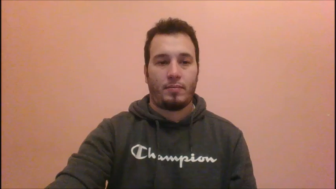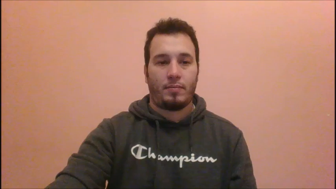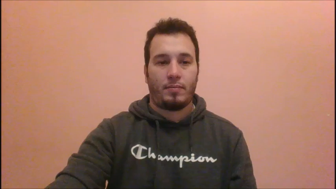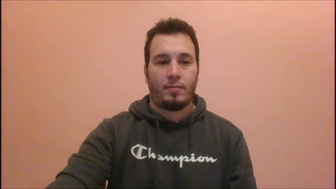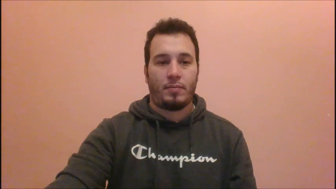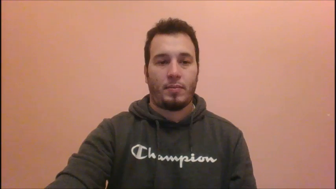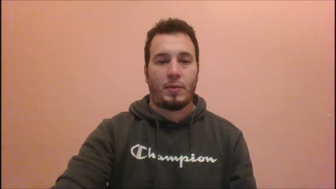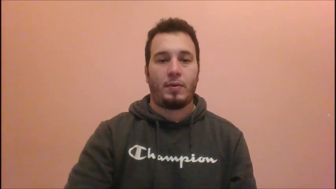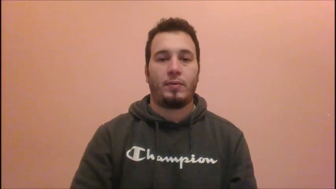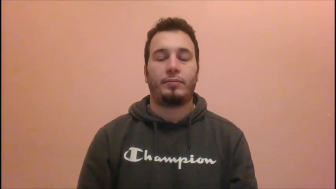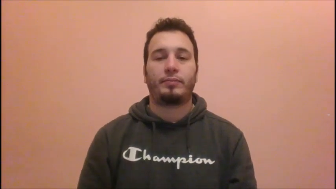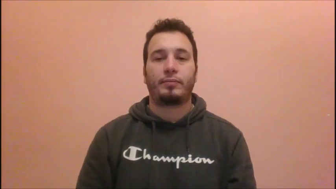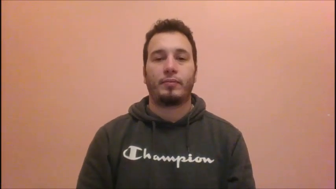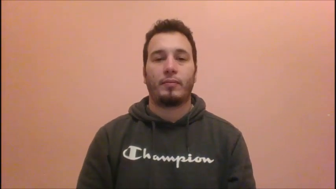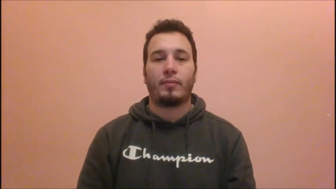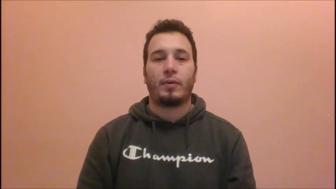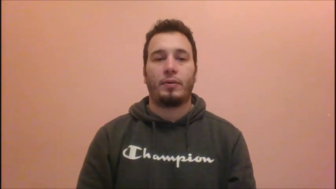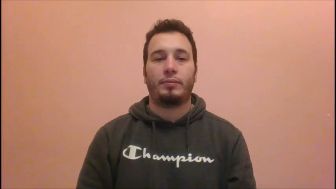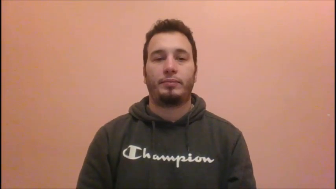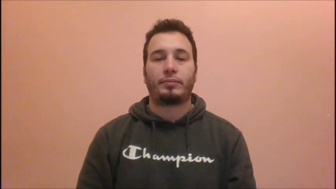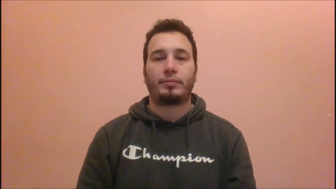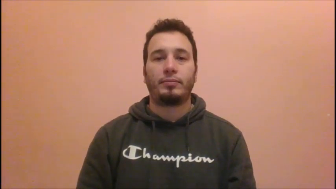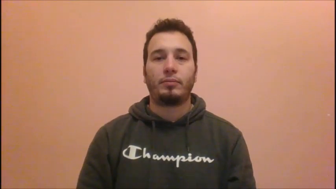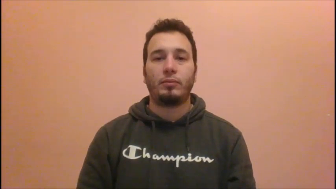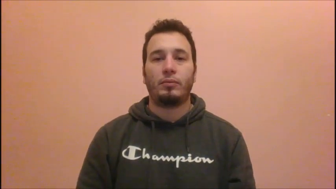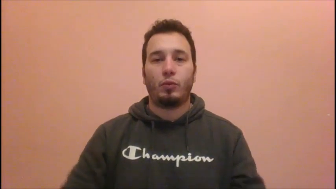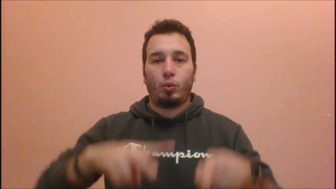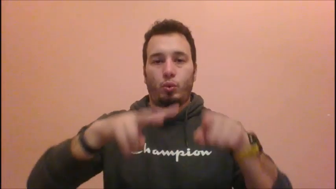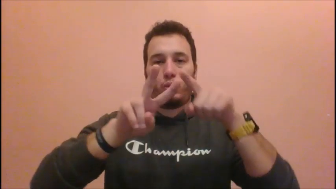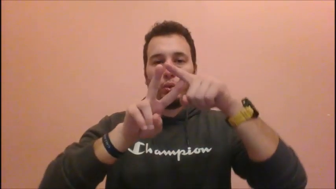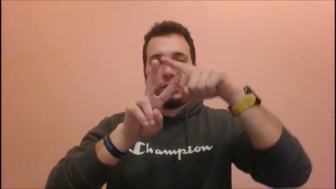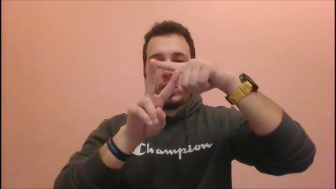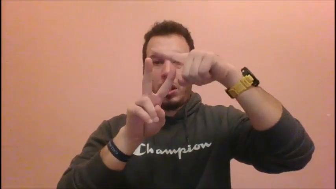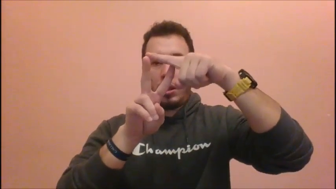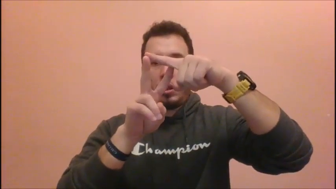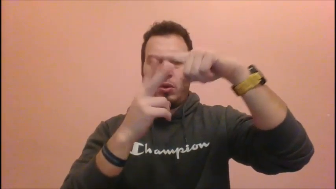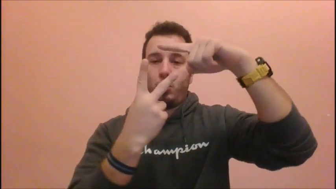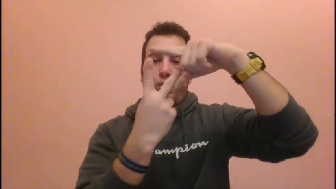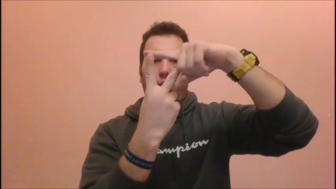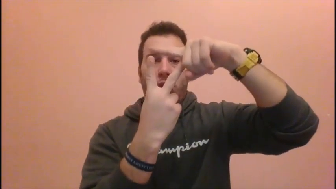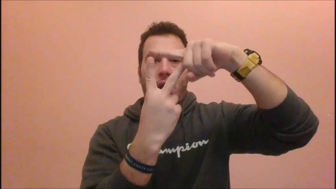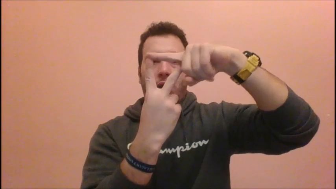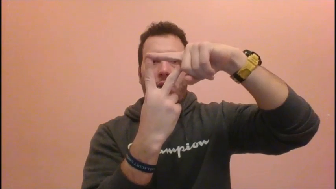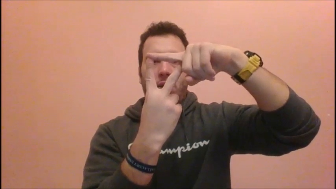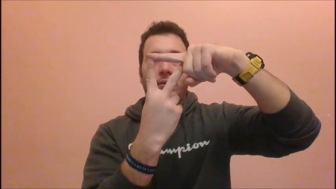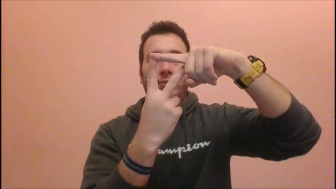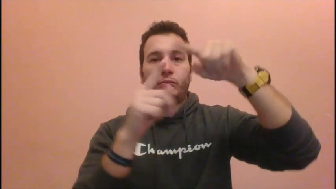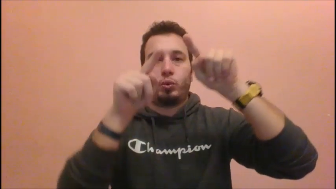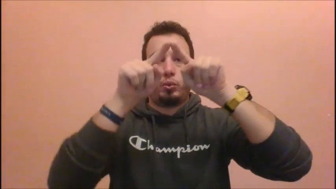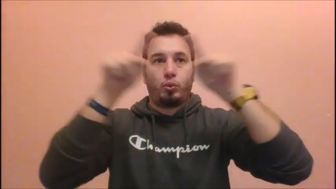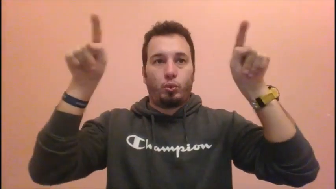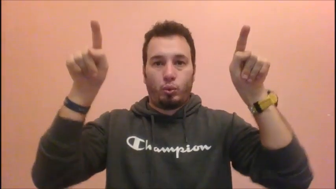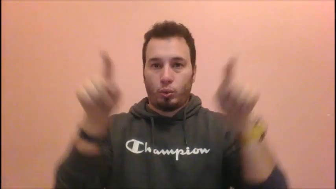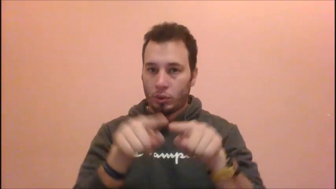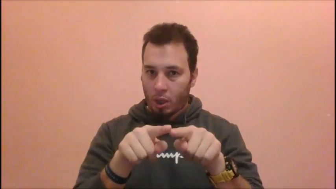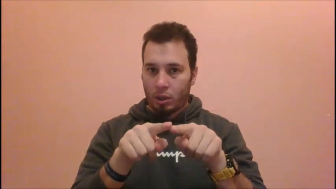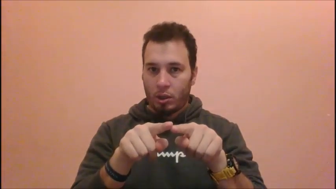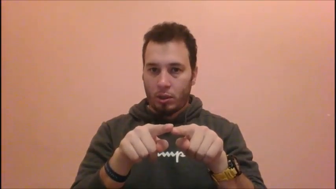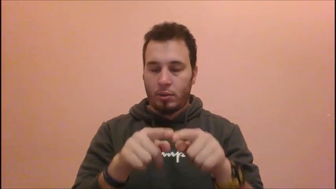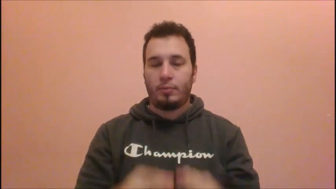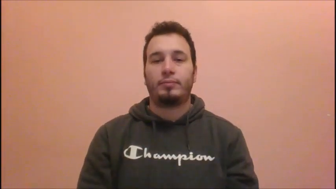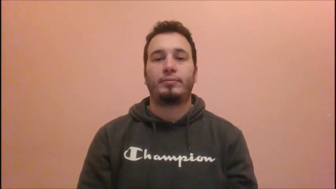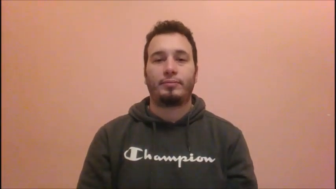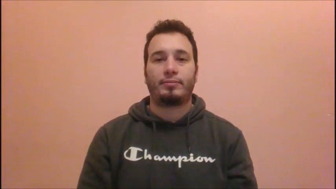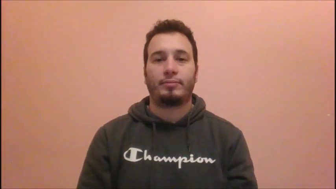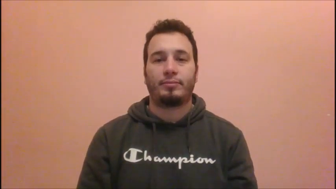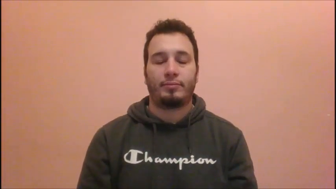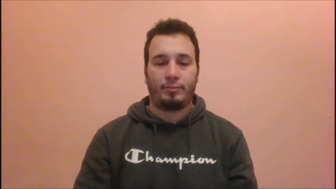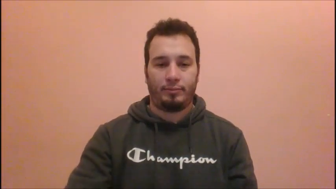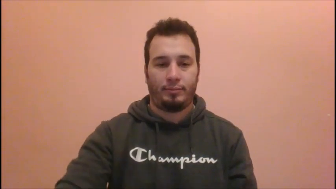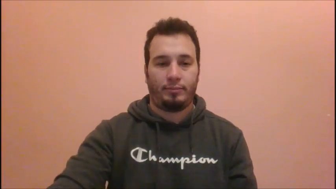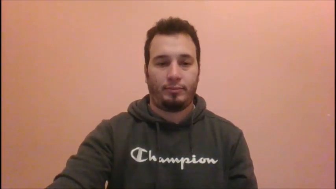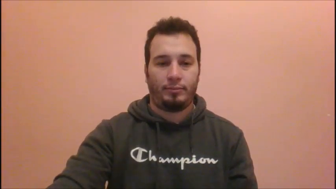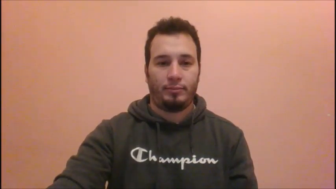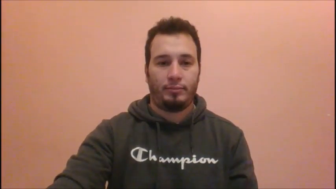triangle